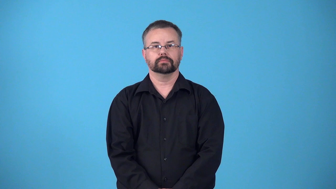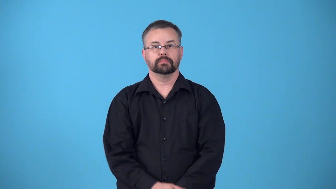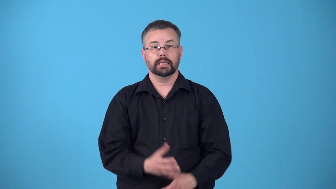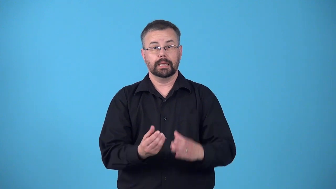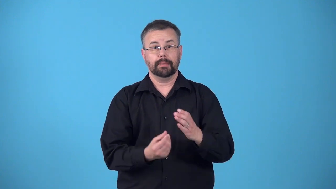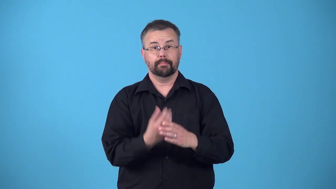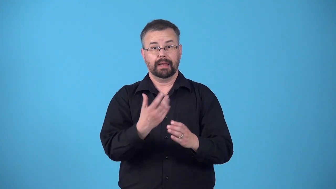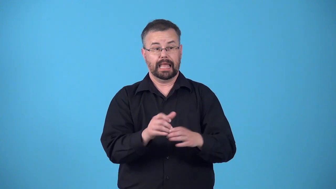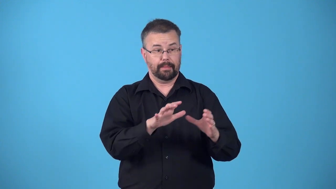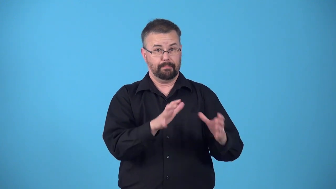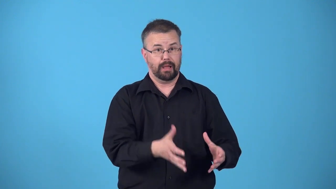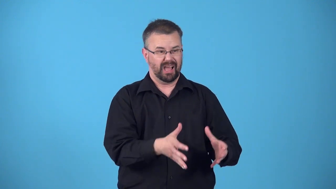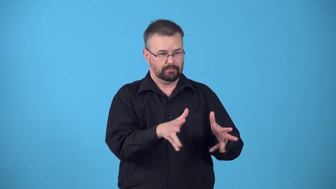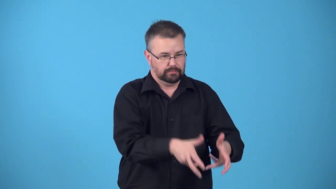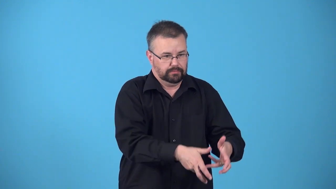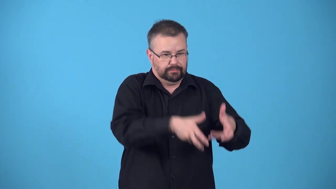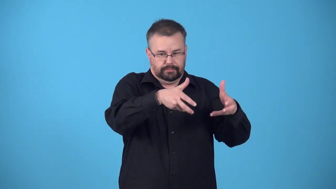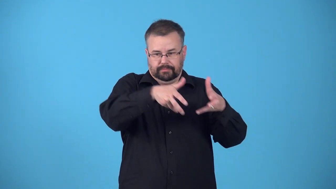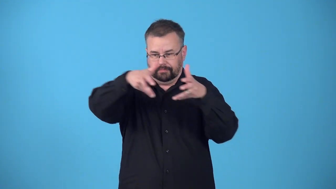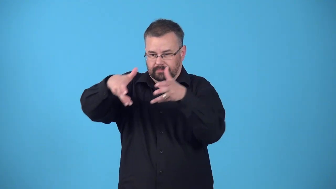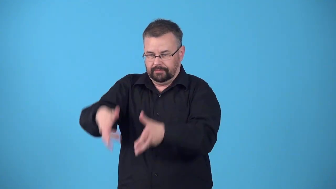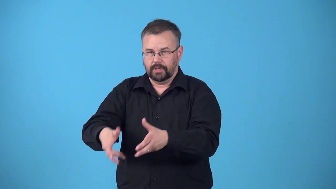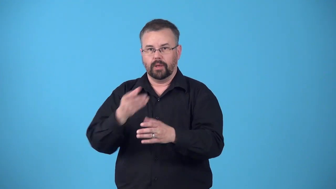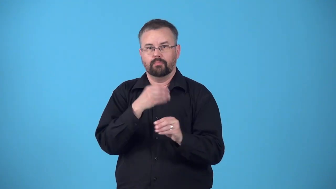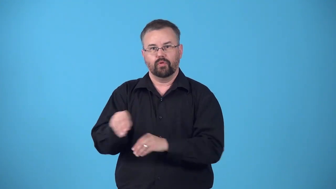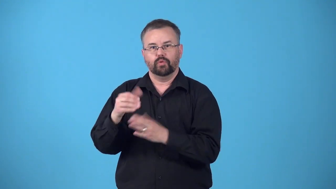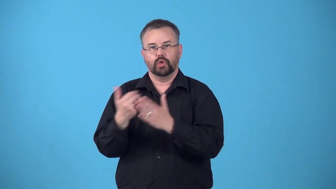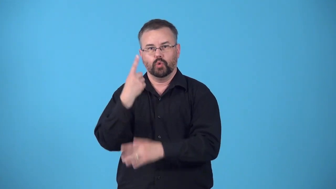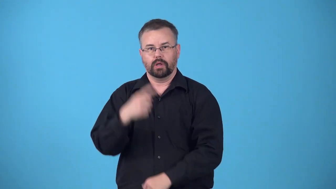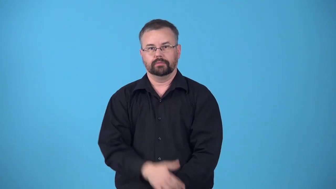repot a plant